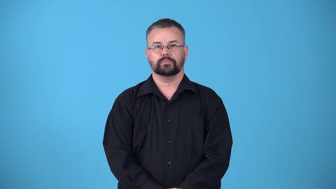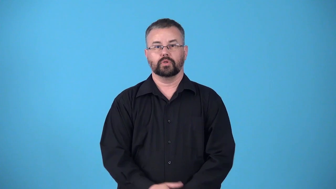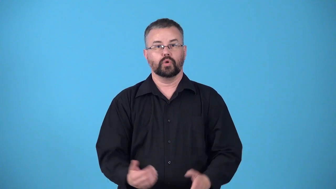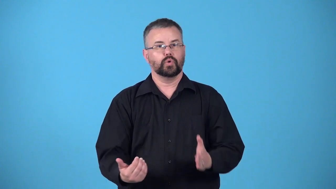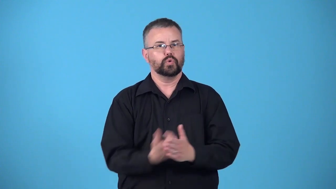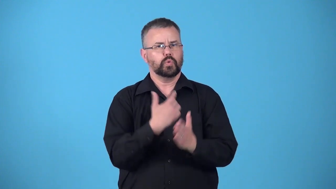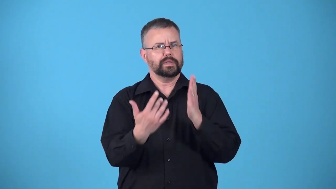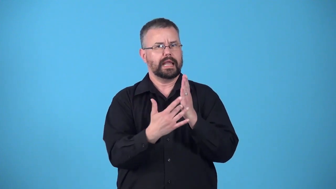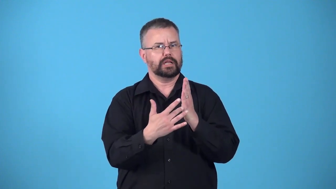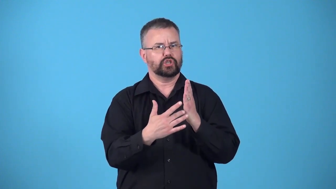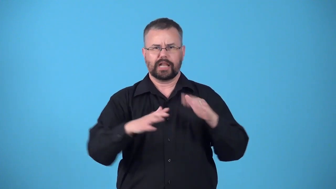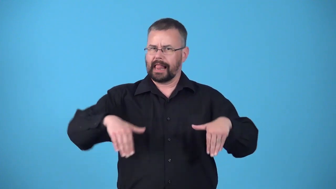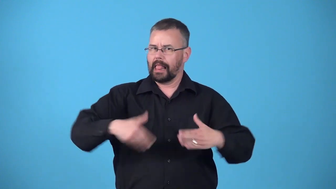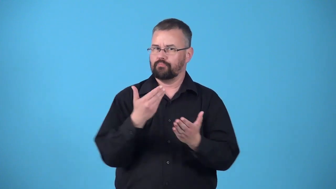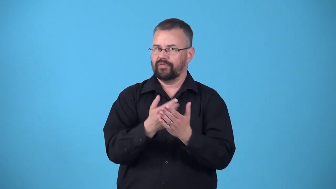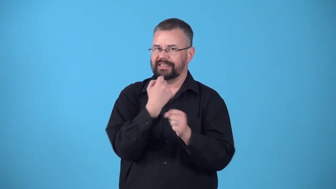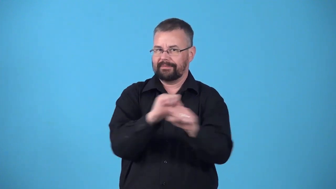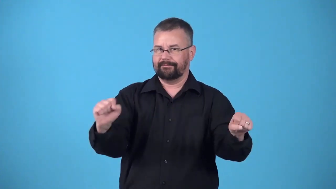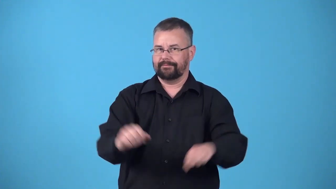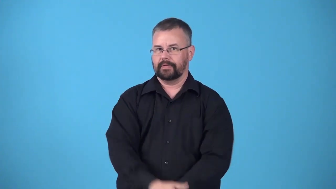bleeding edge